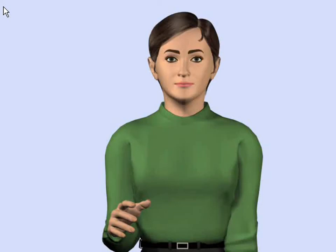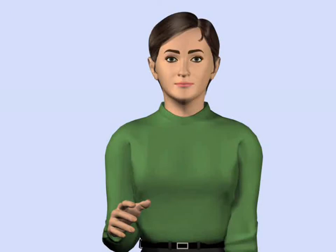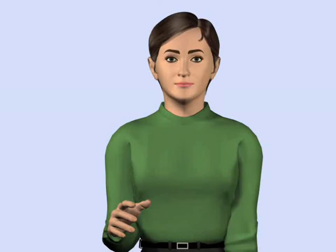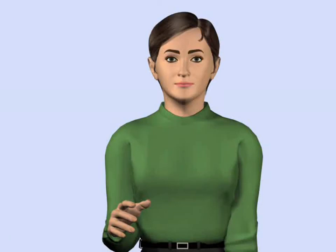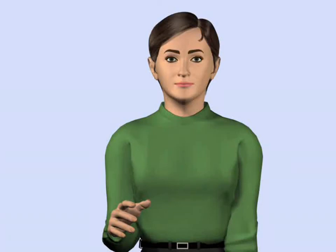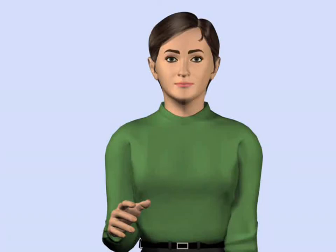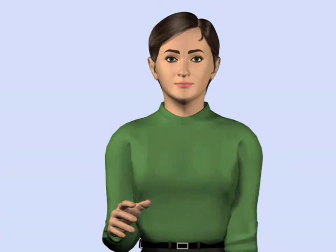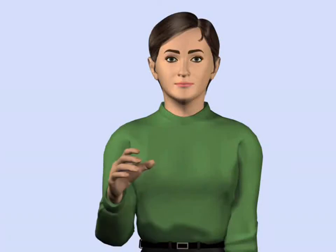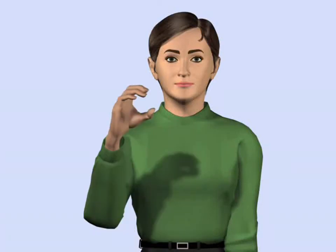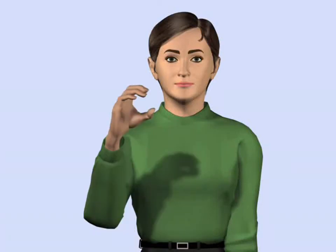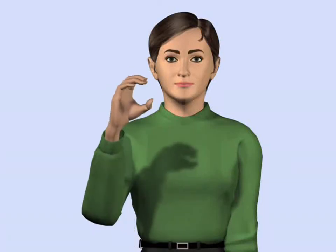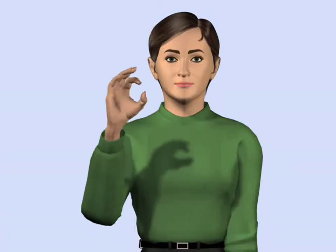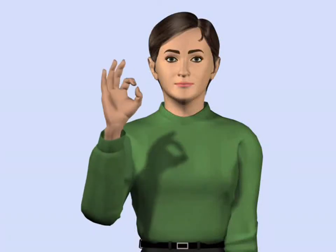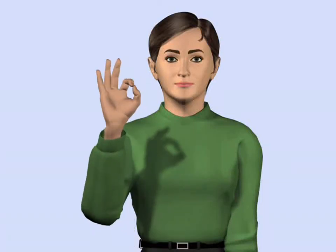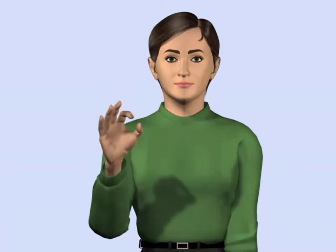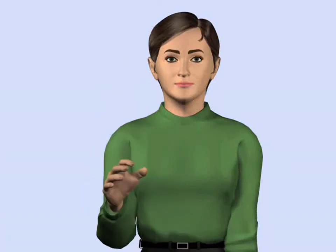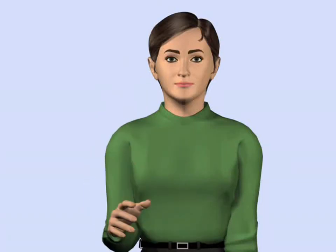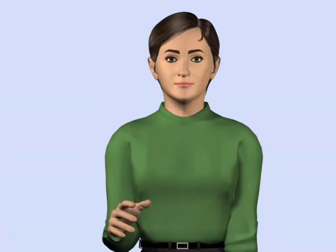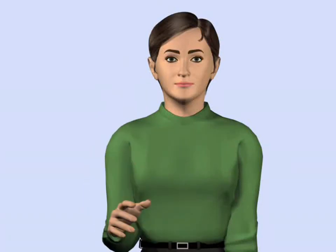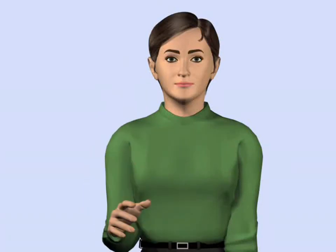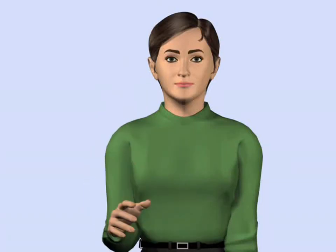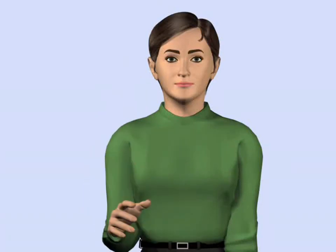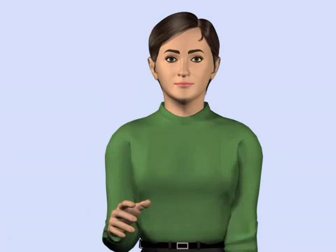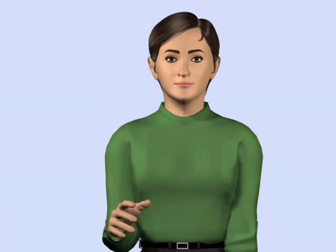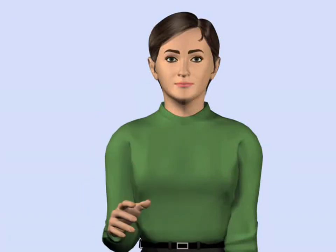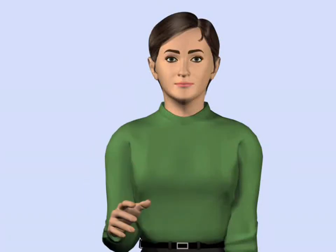center field